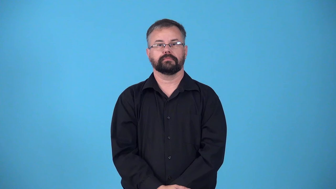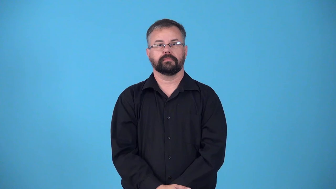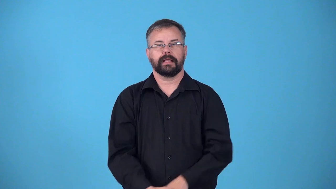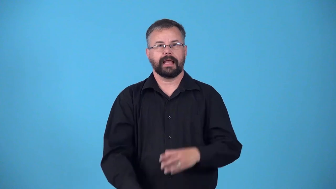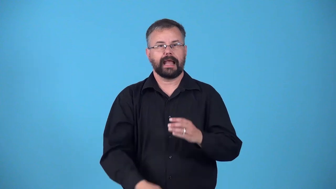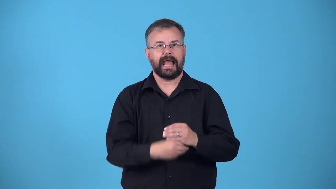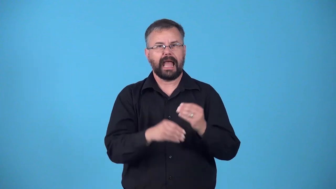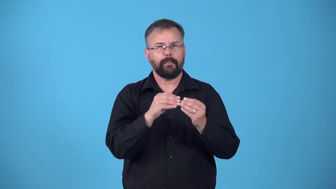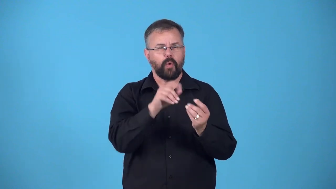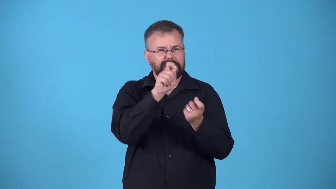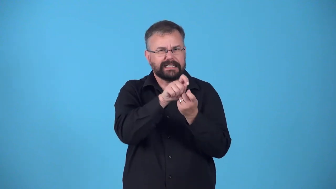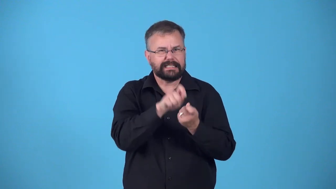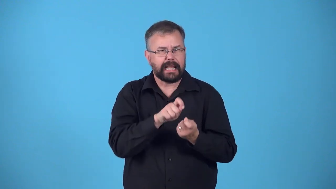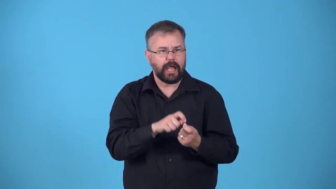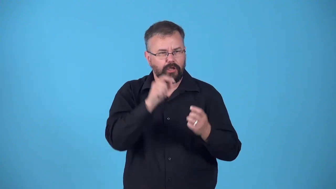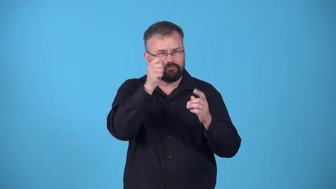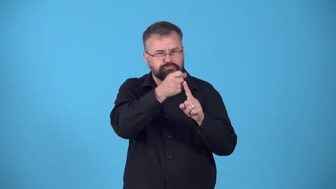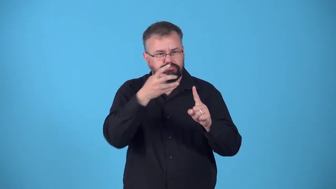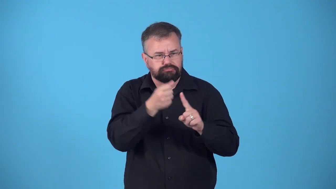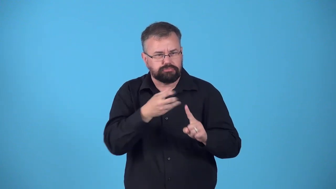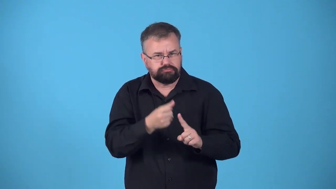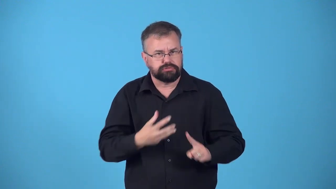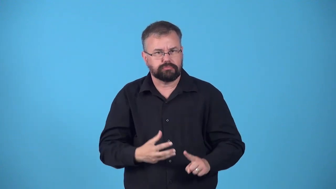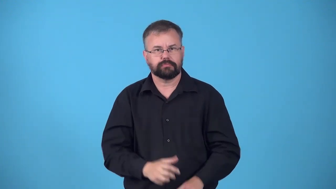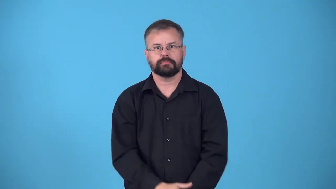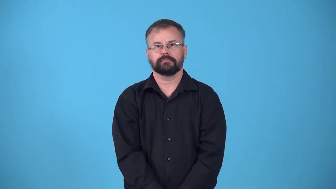flesh out-add detail